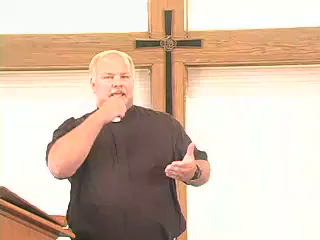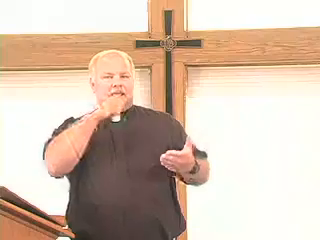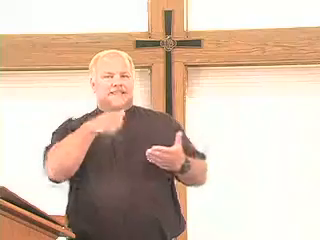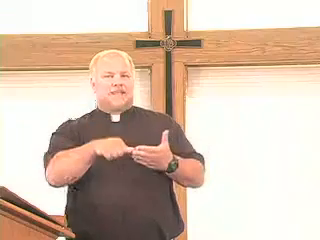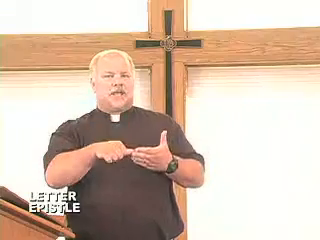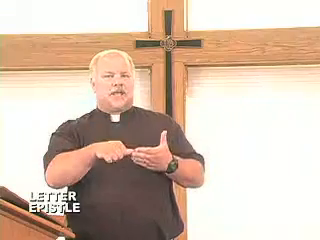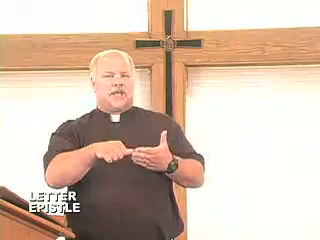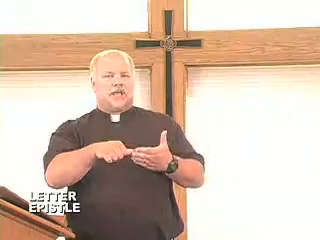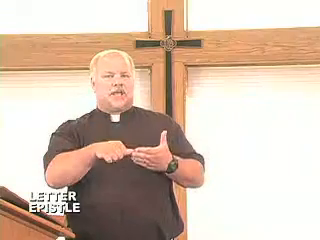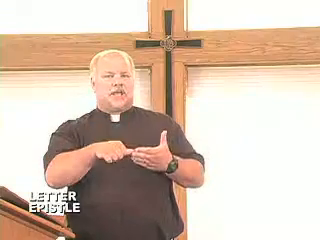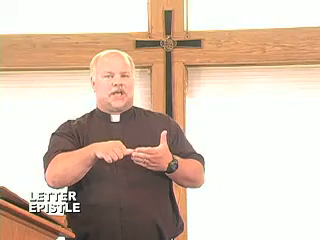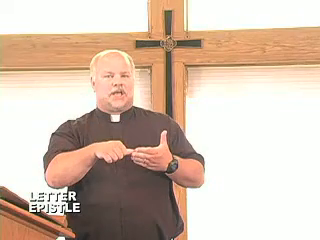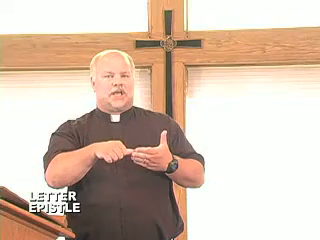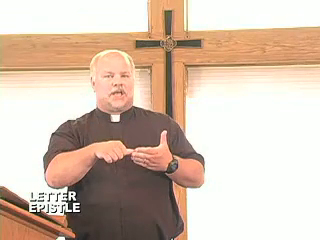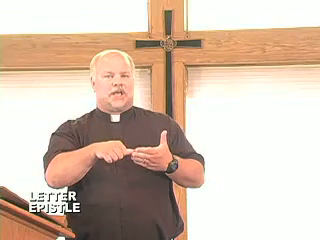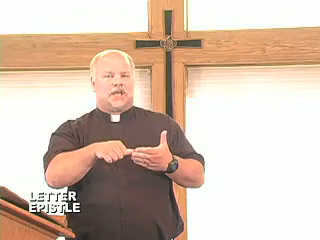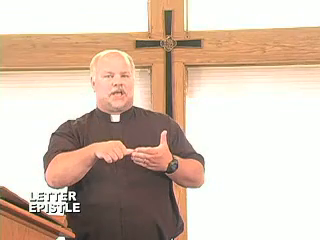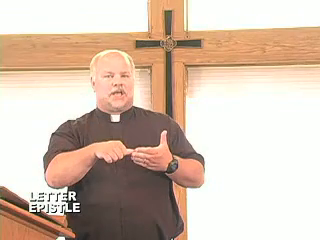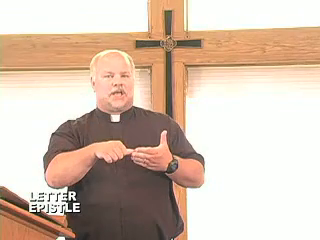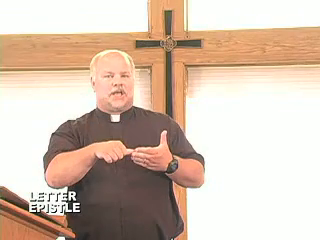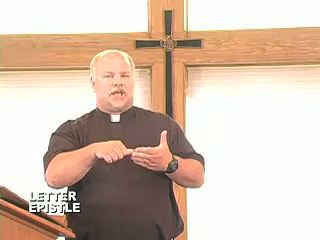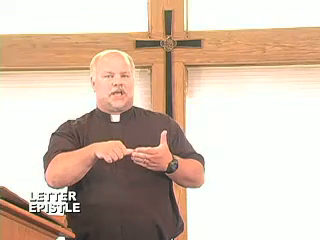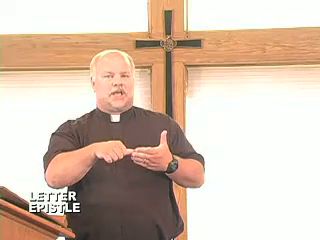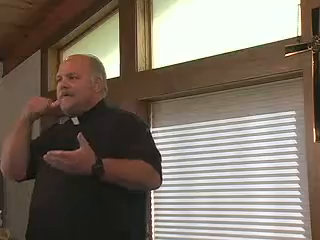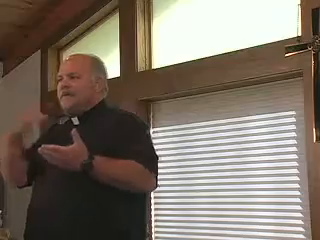LETTER